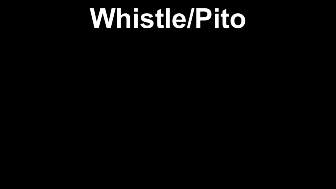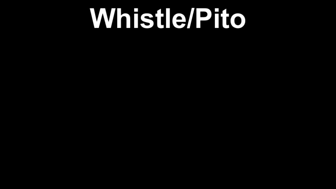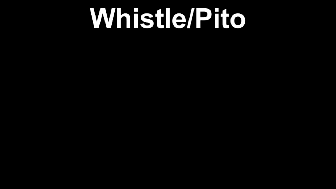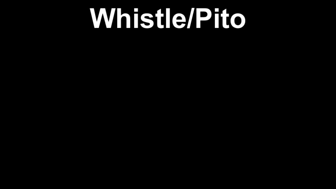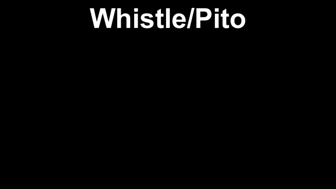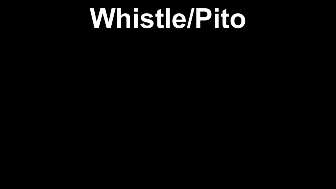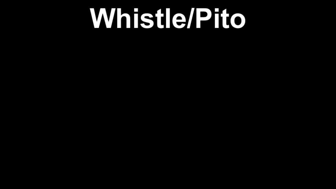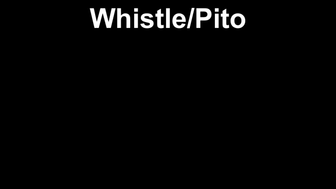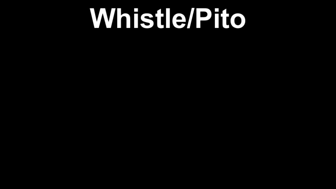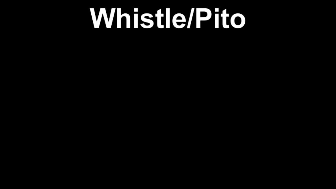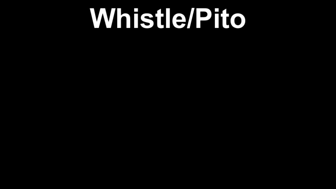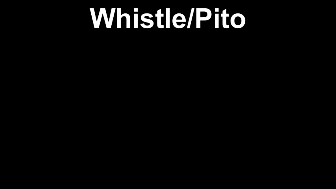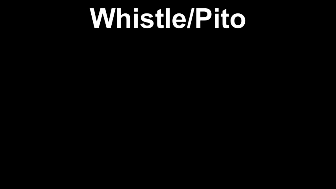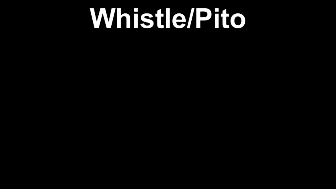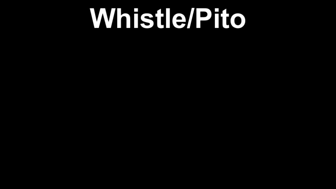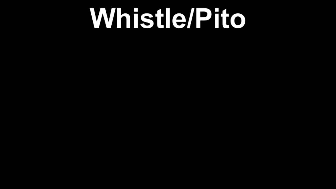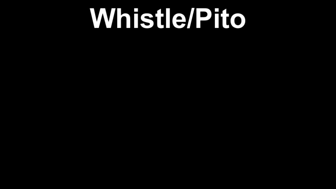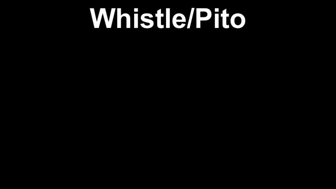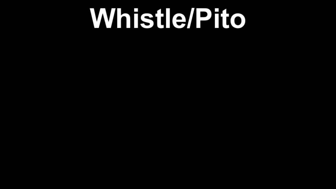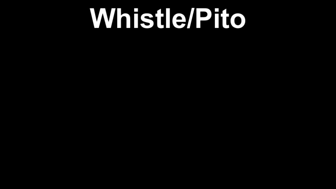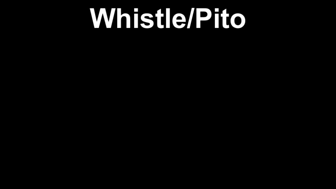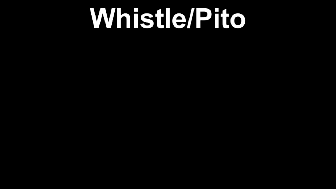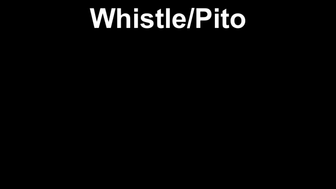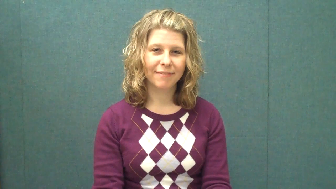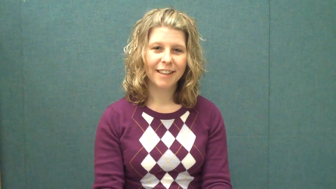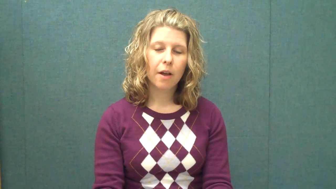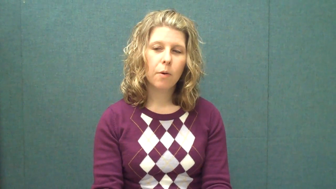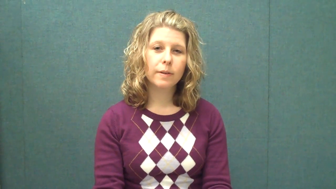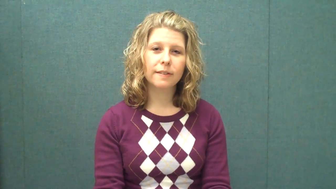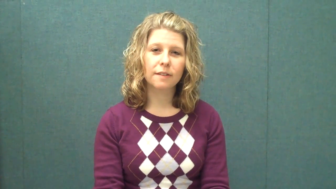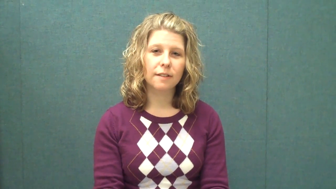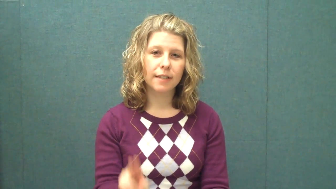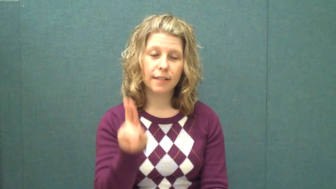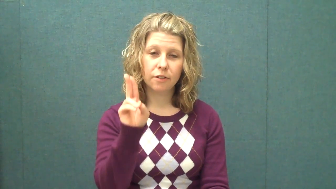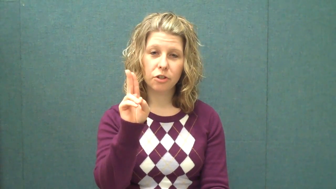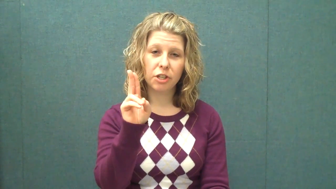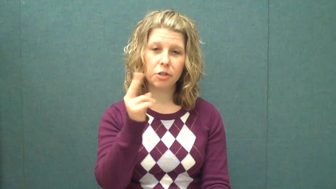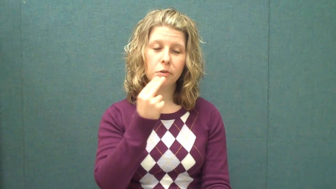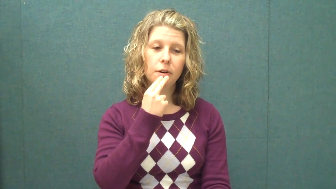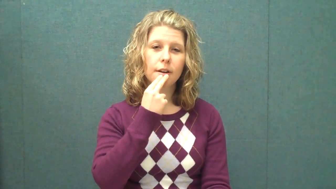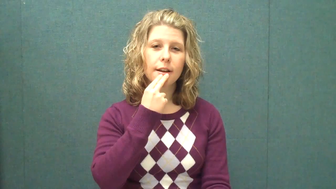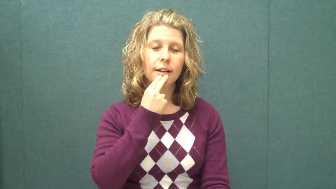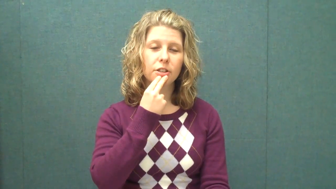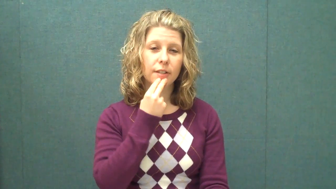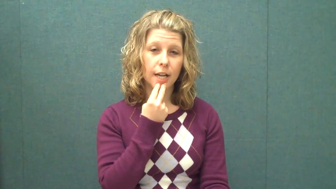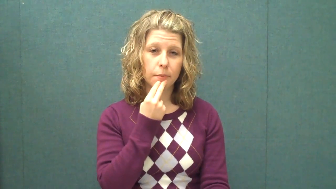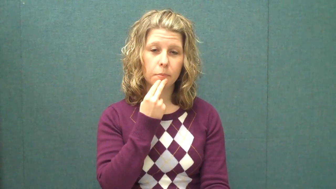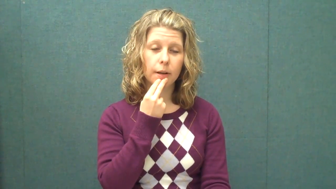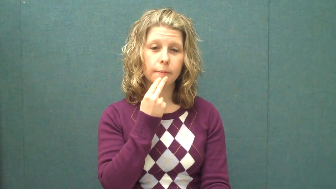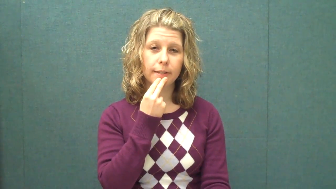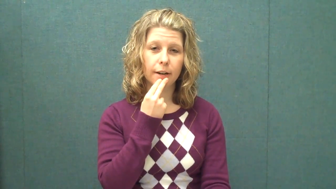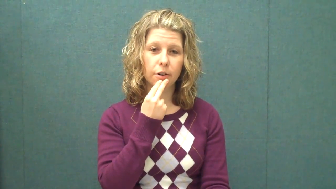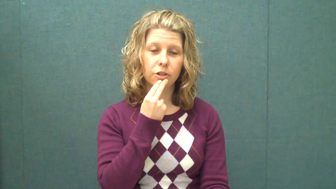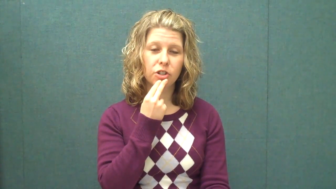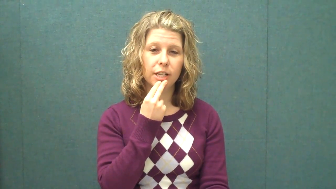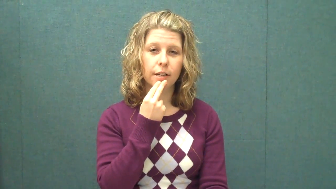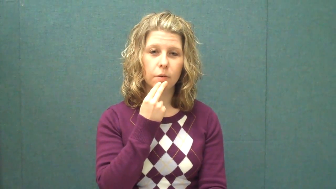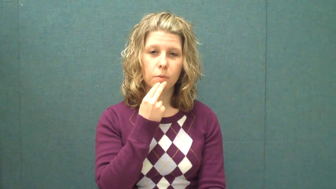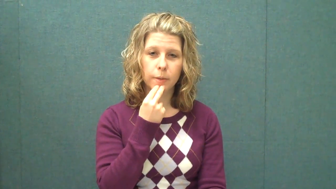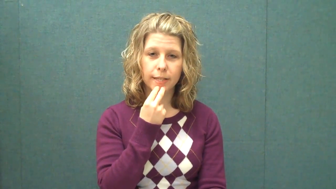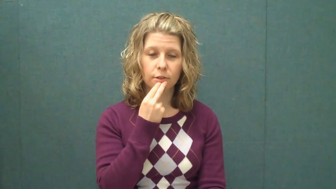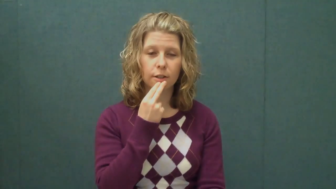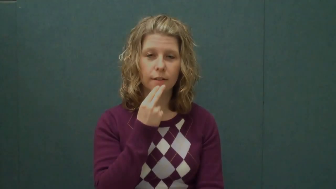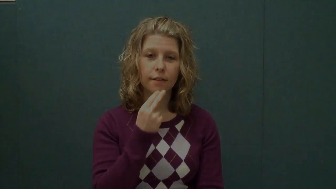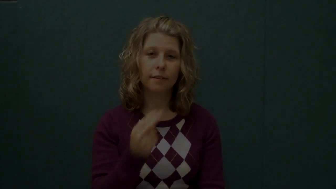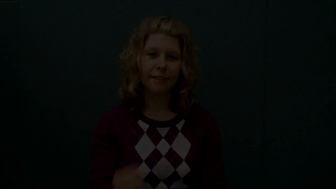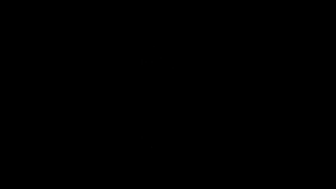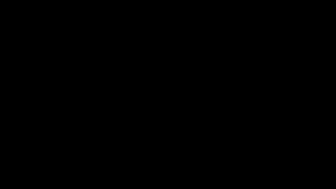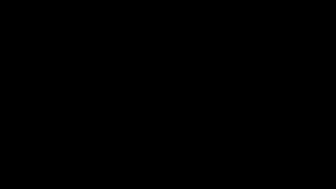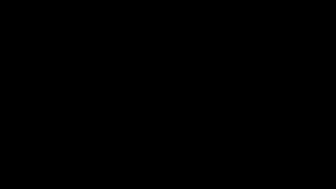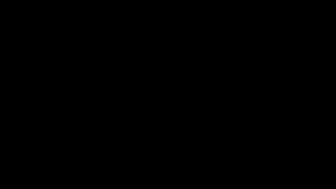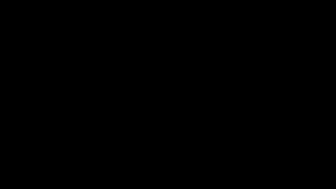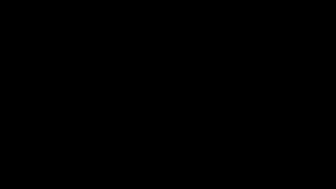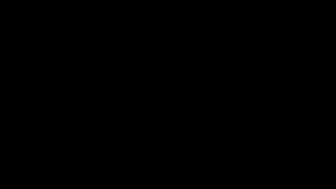Whistle